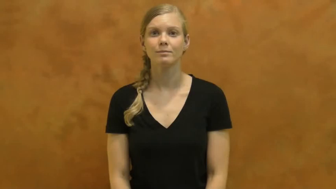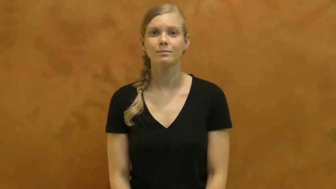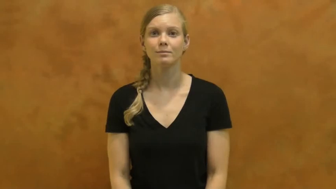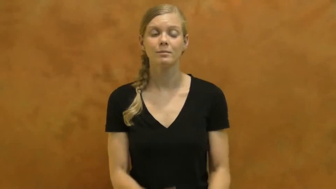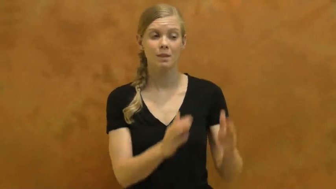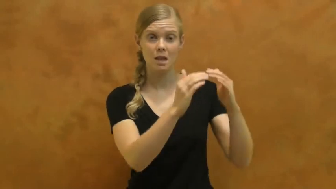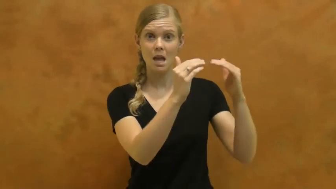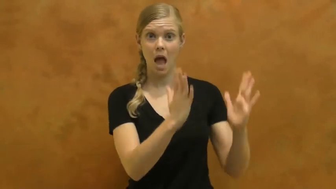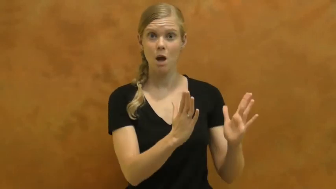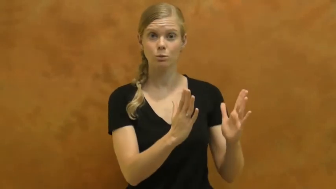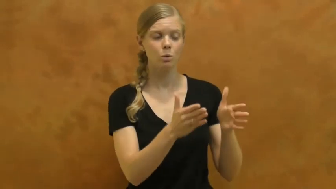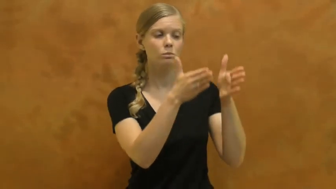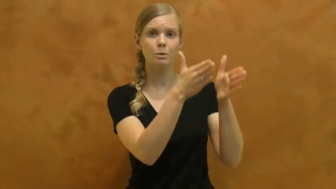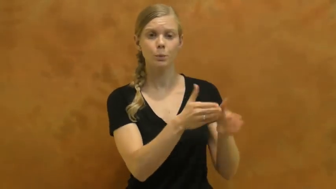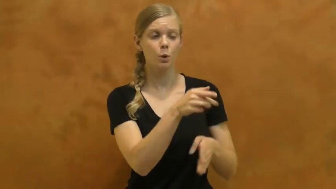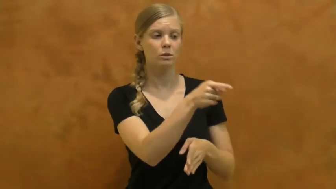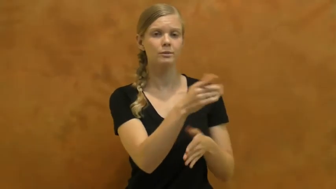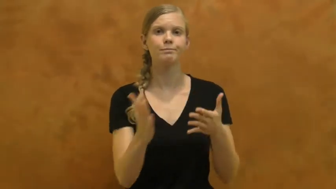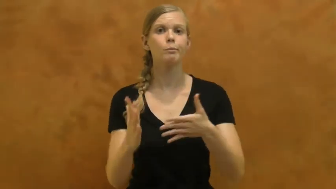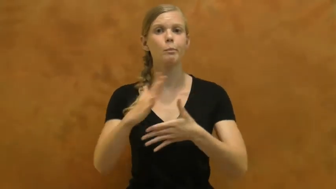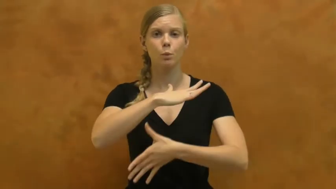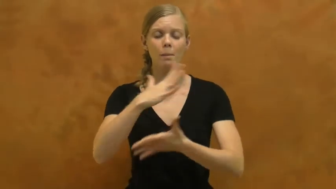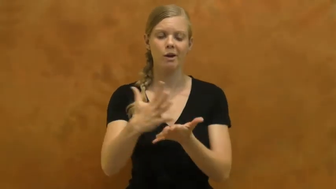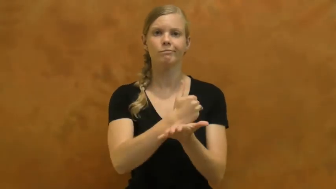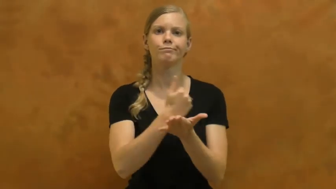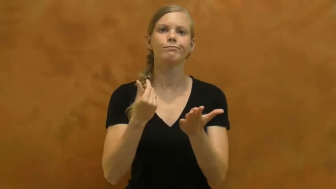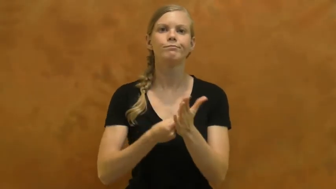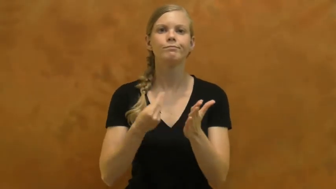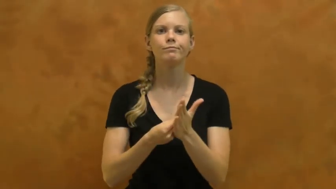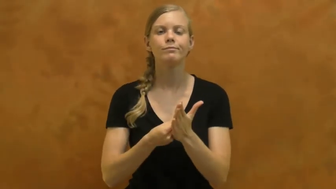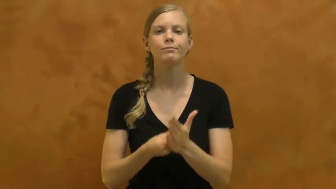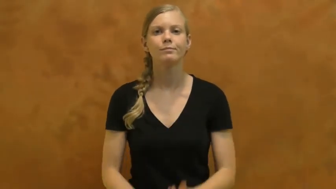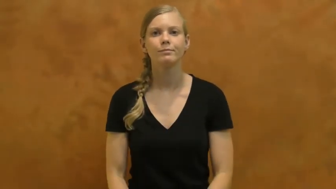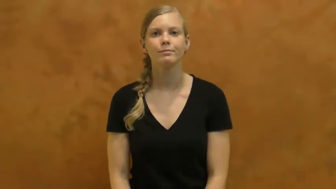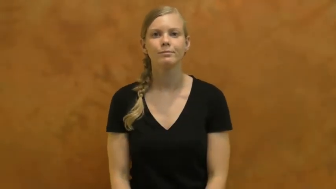breadwinner